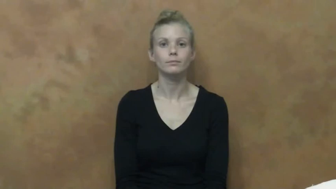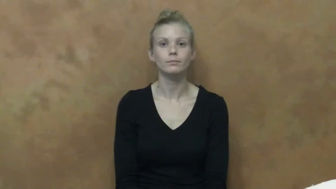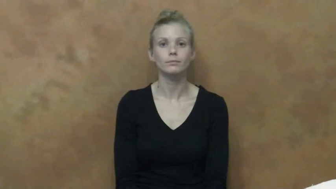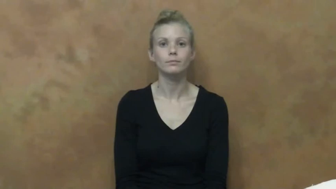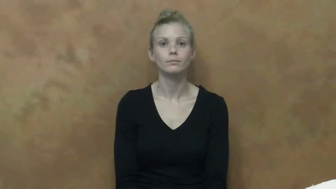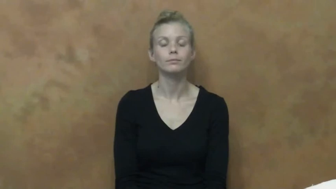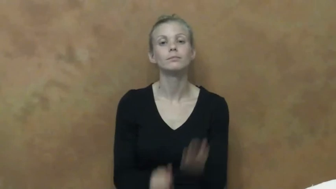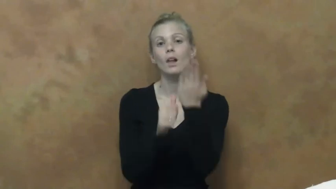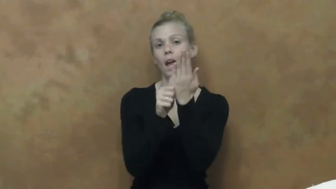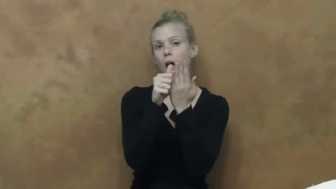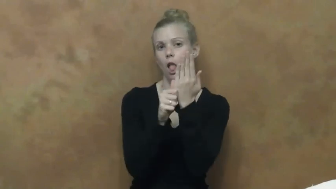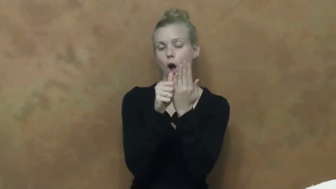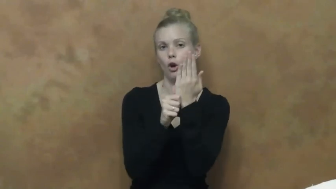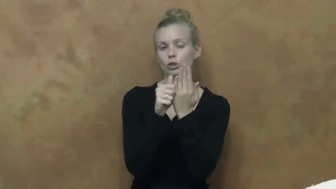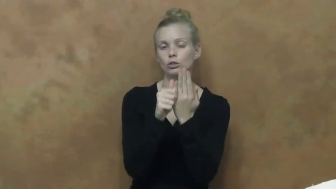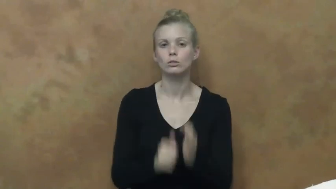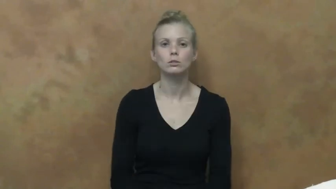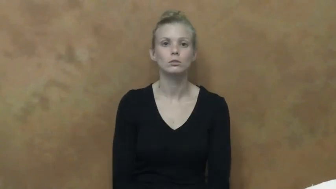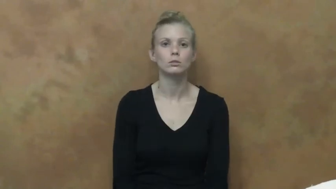catalogue